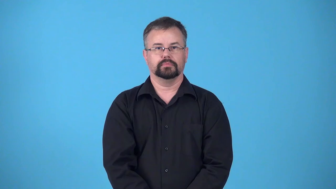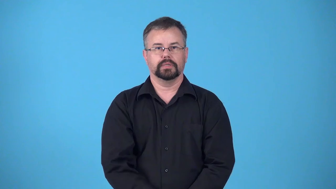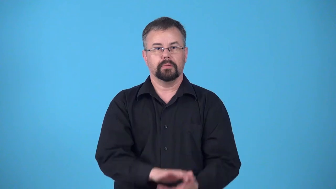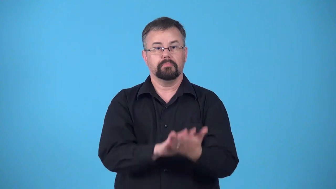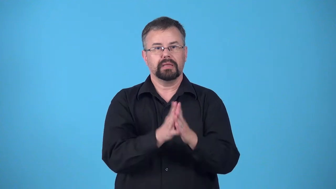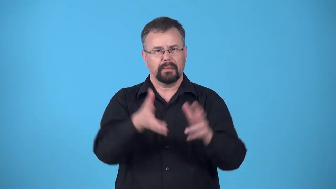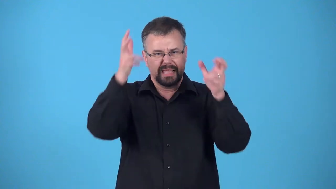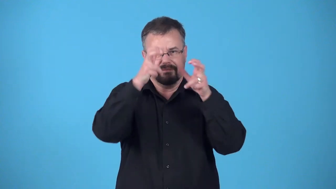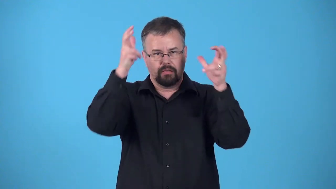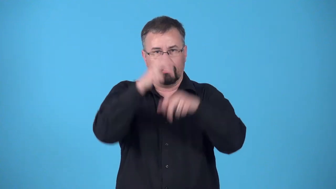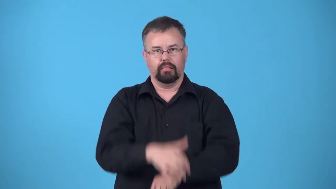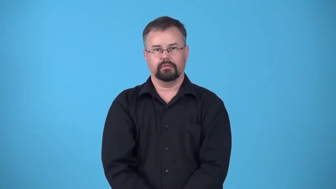go to the dark side